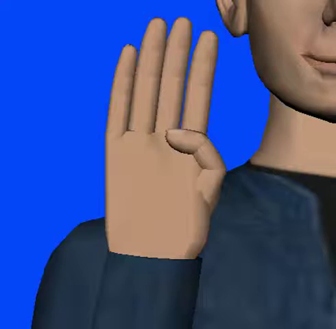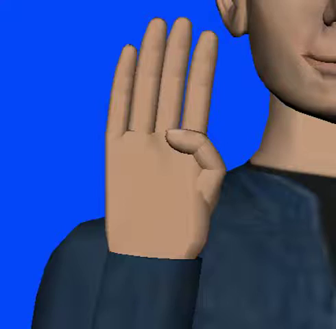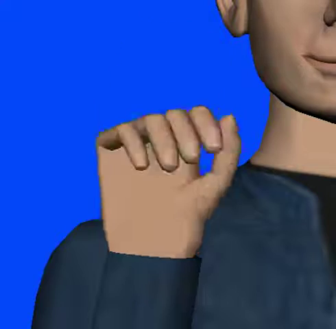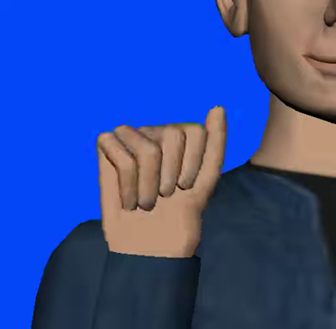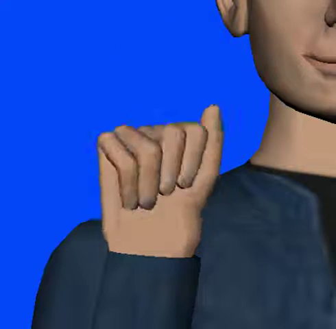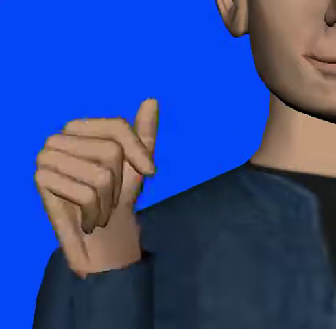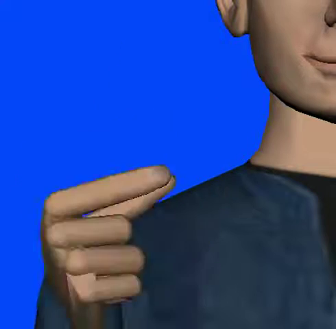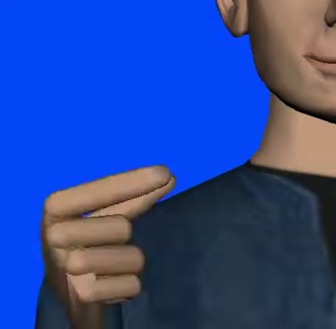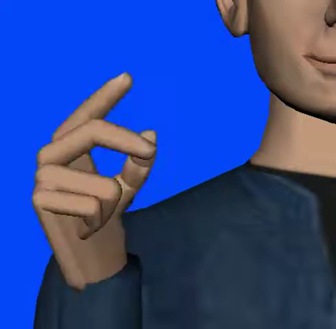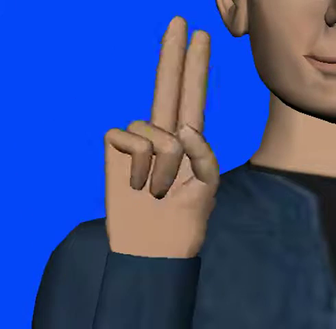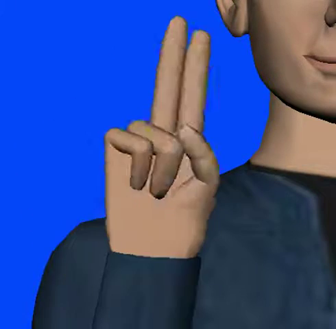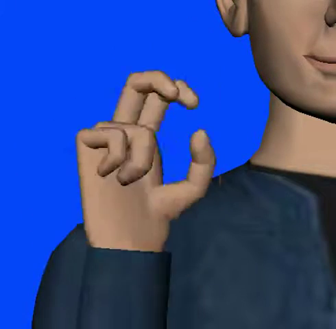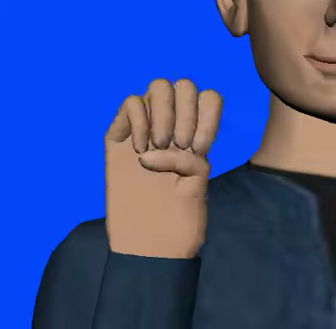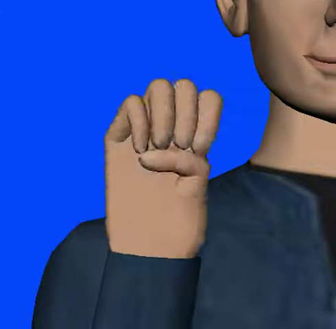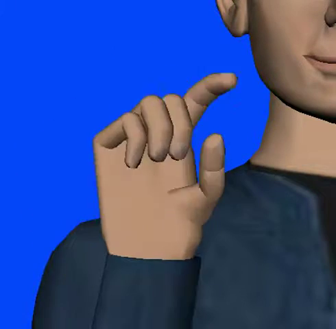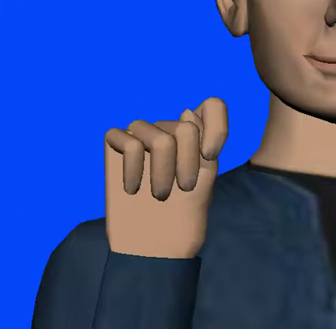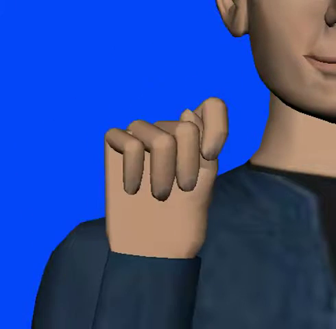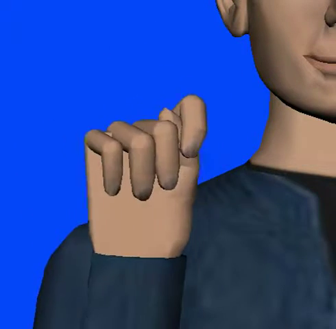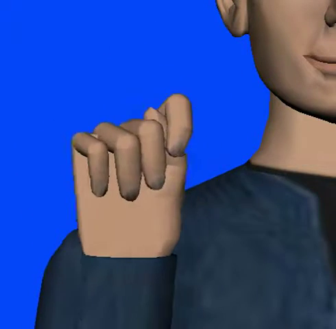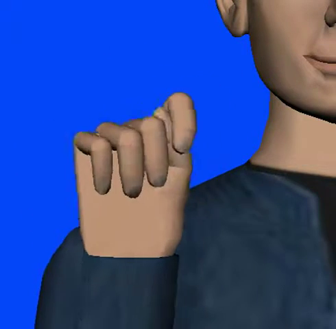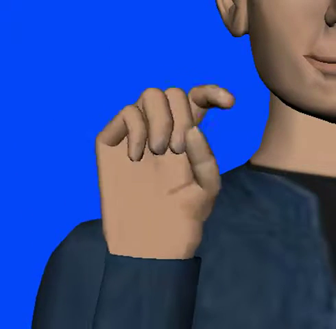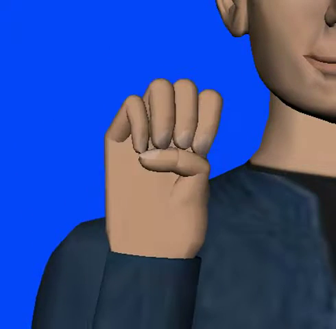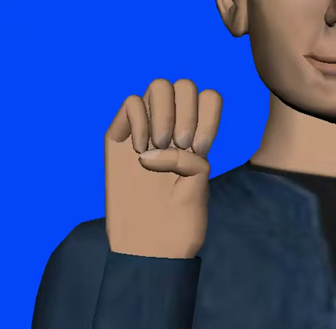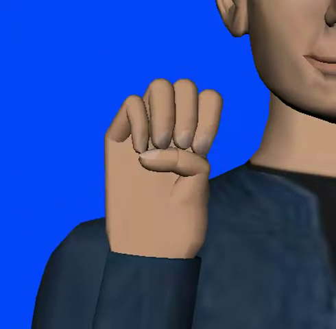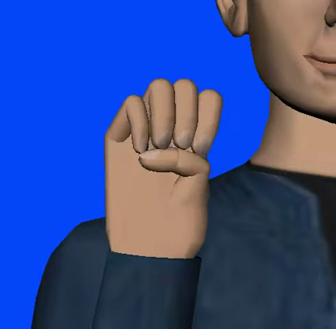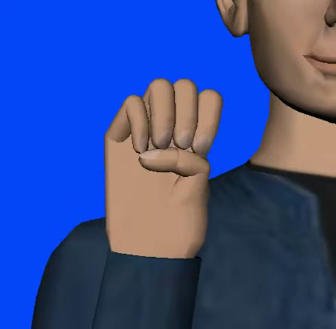baguette-bread,gem